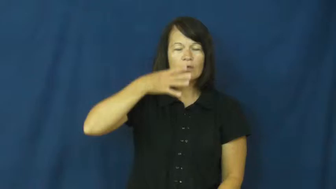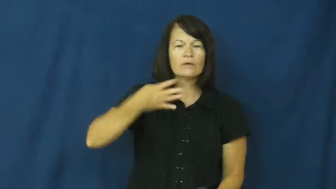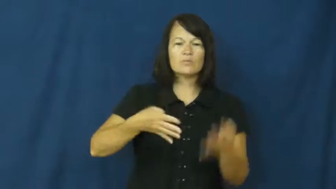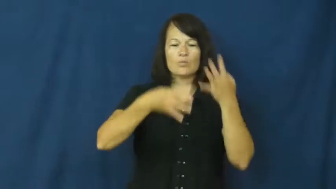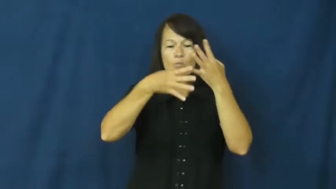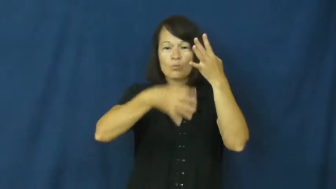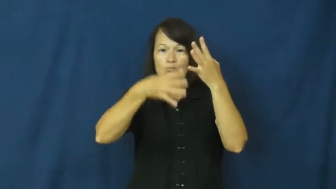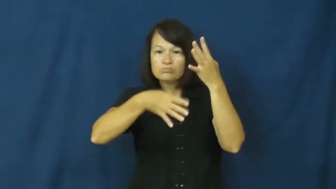run-water in house